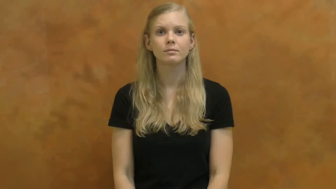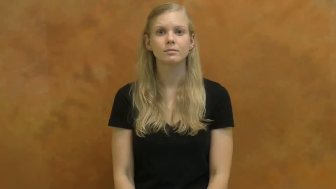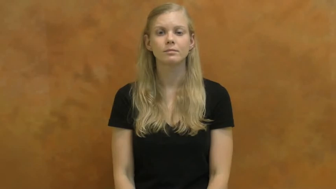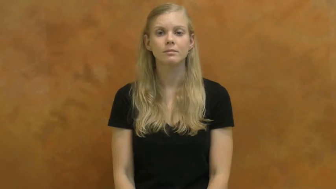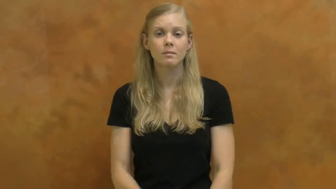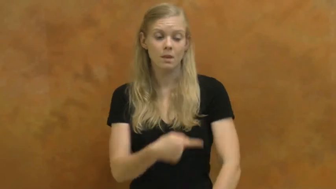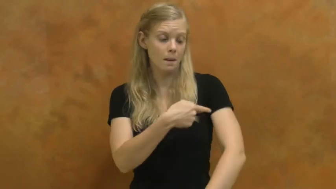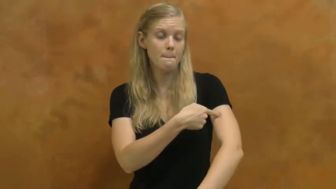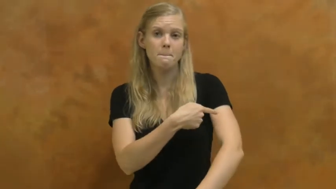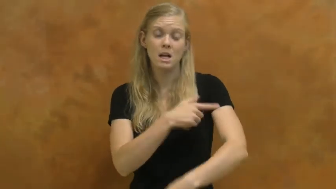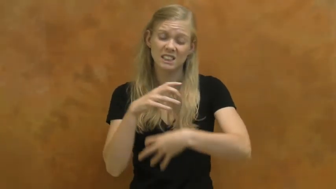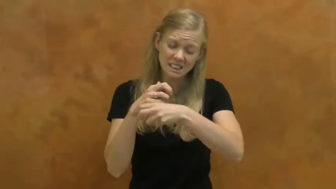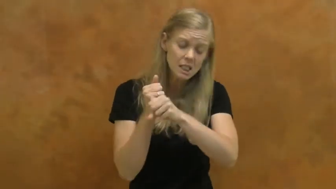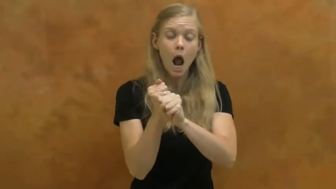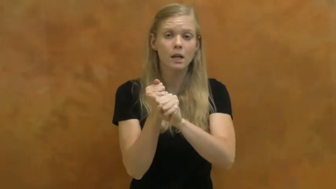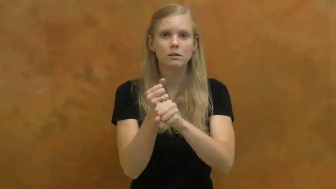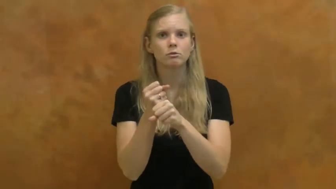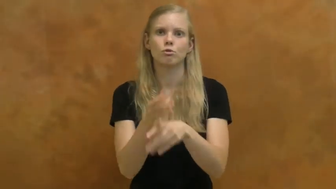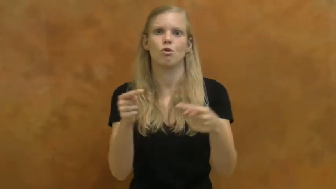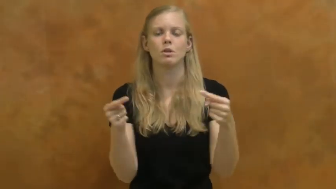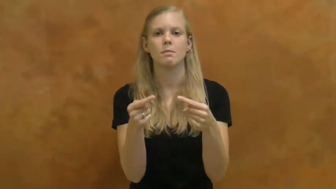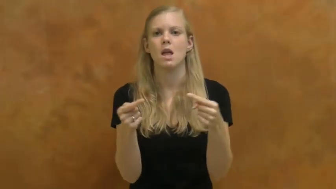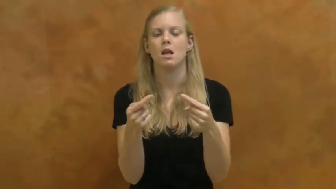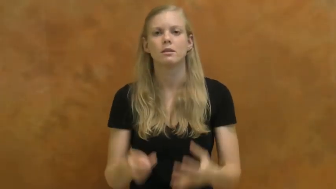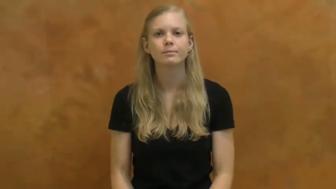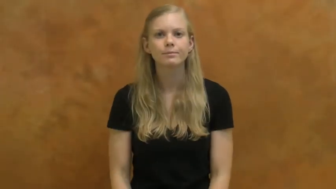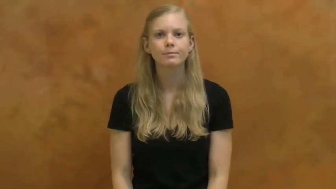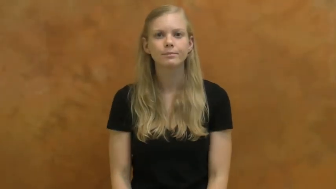cramp